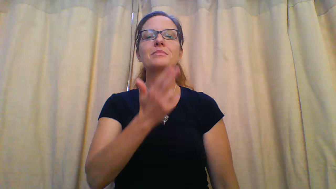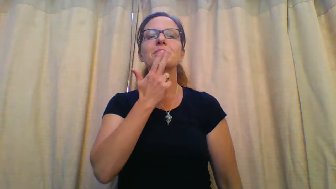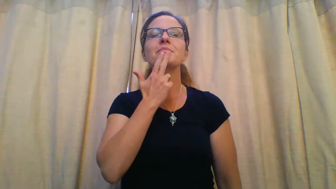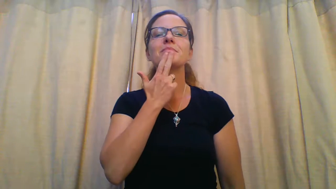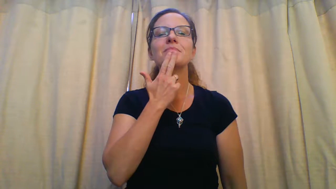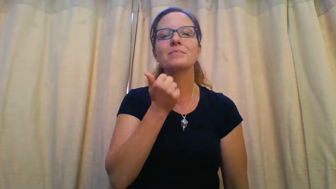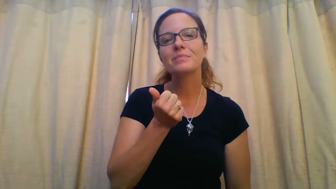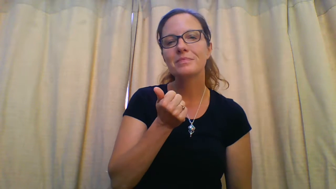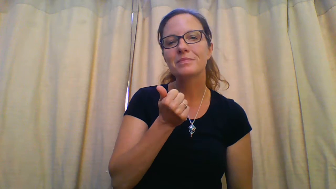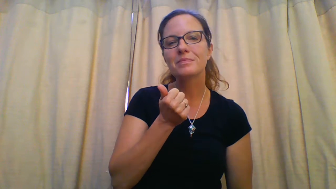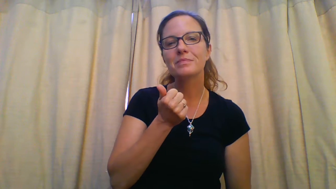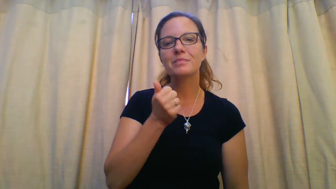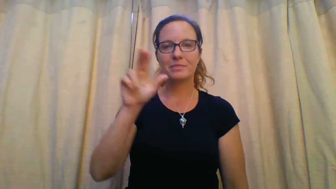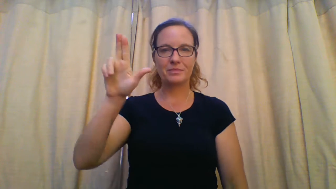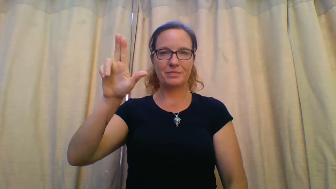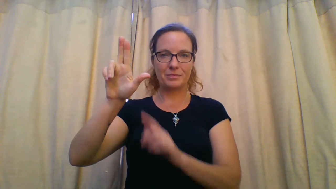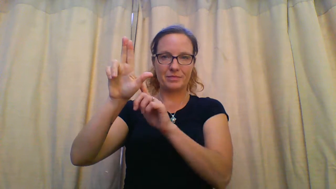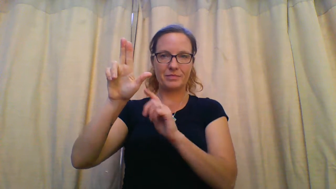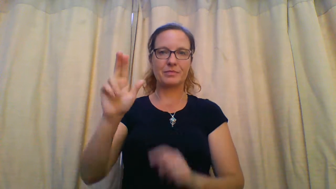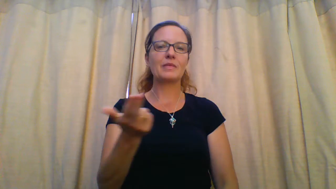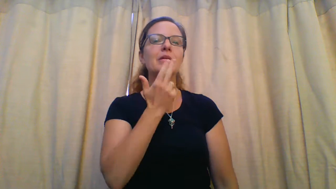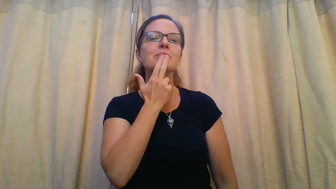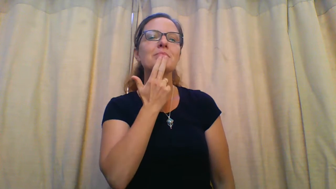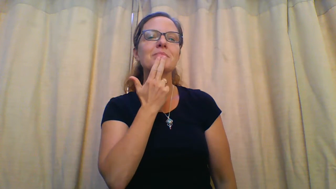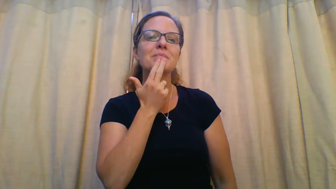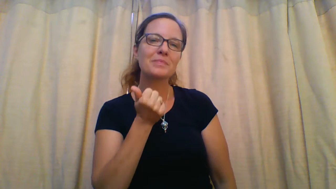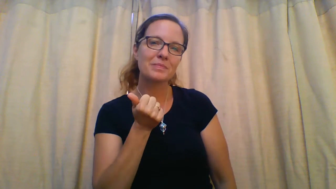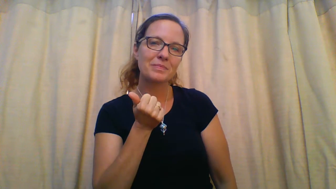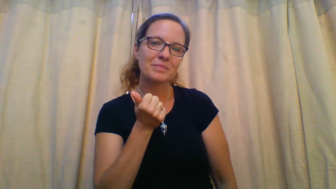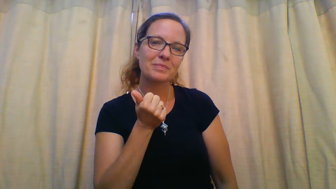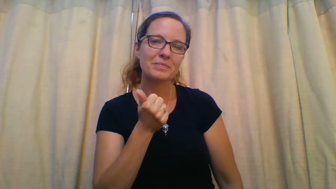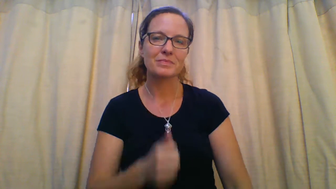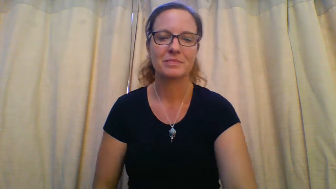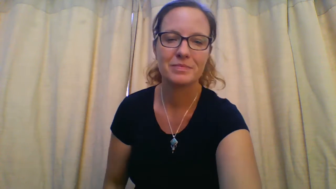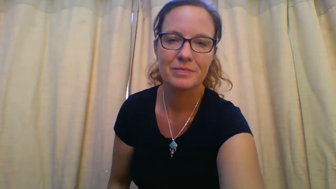Cute